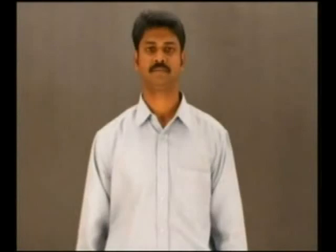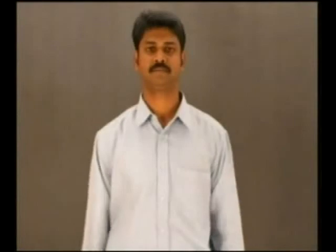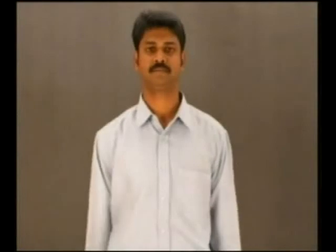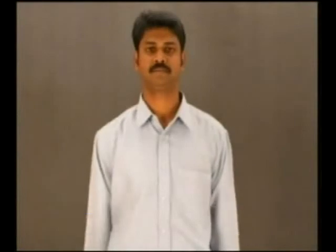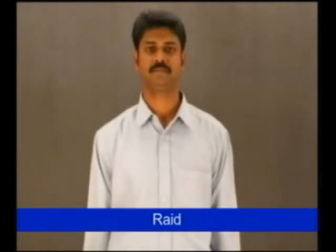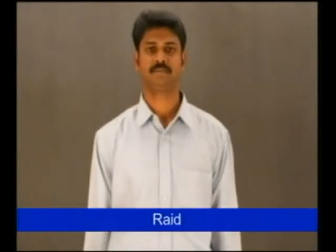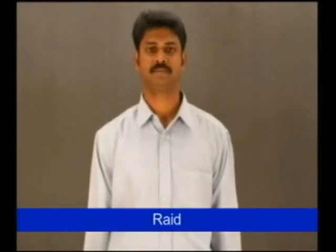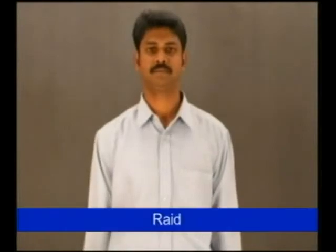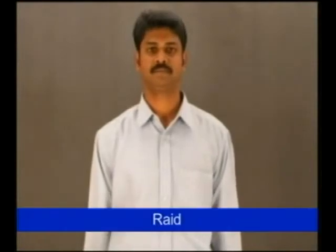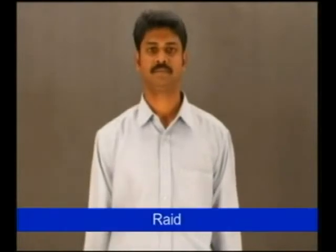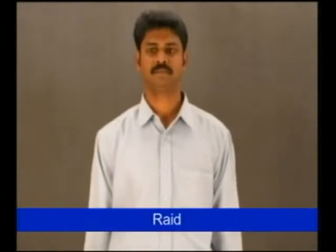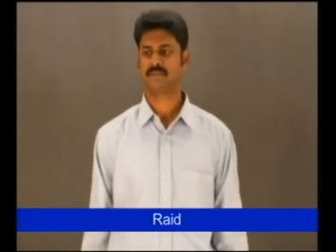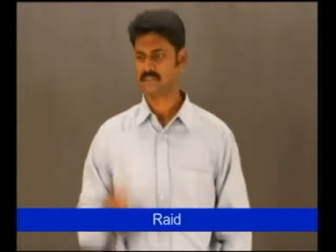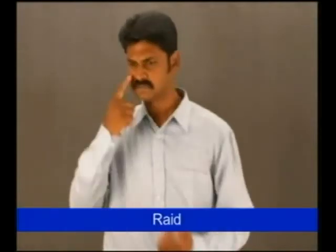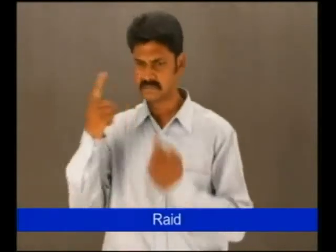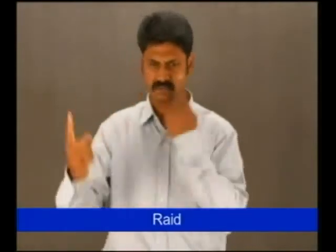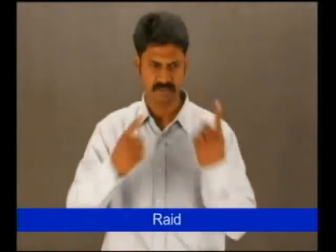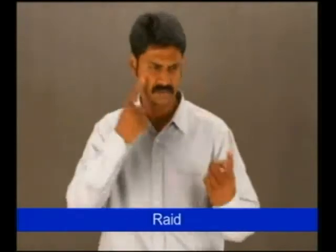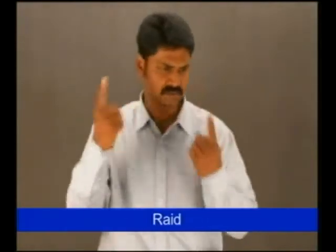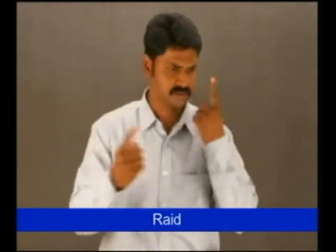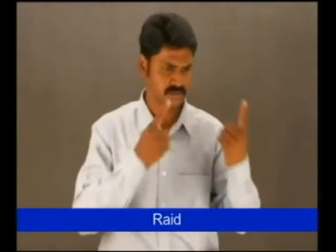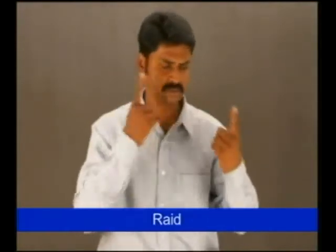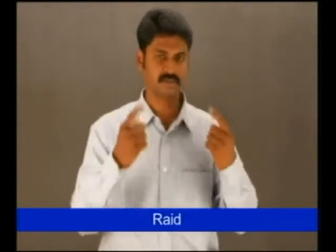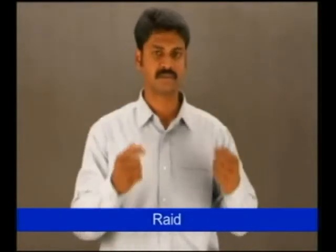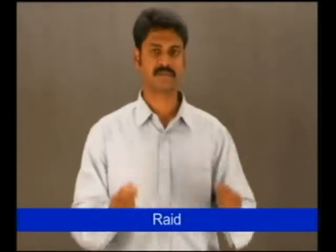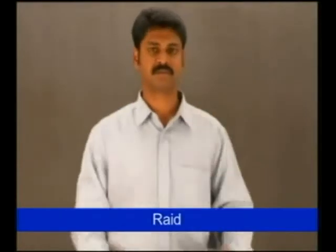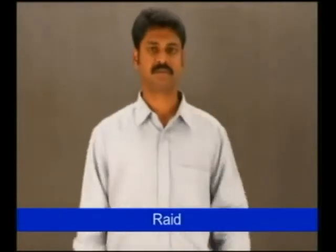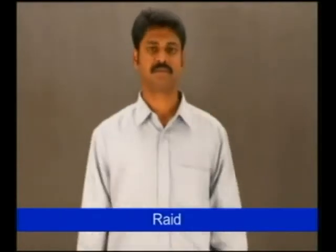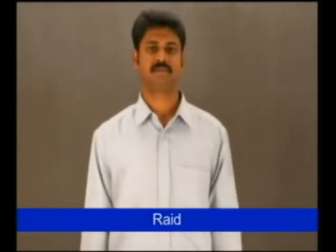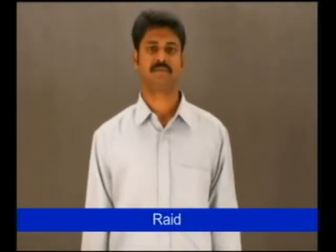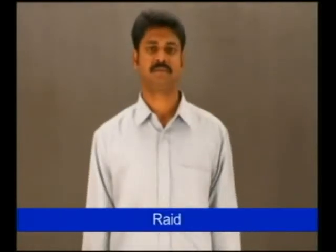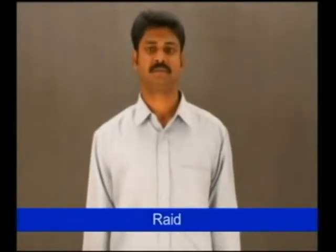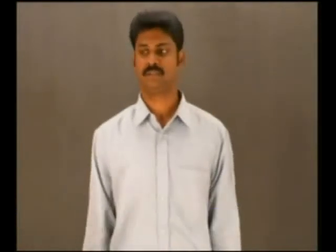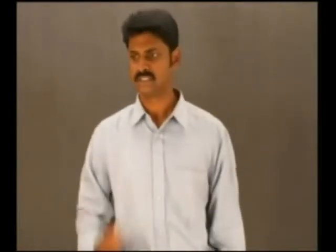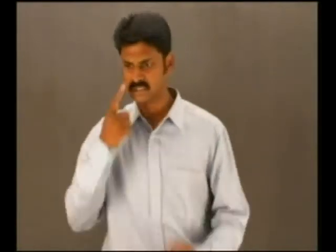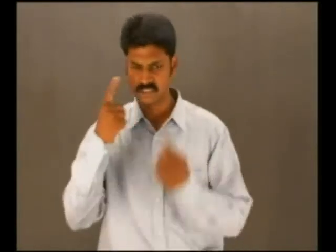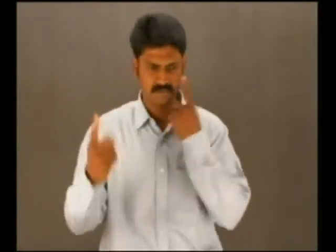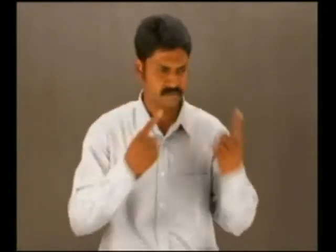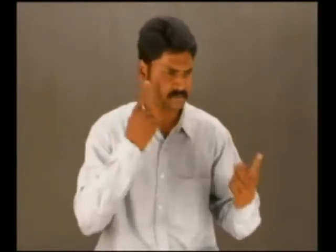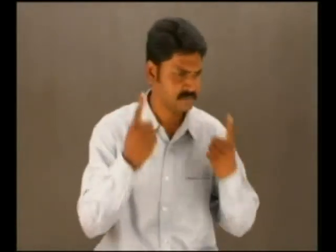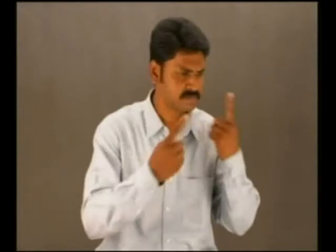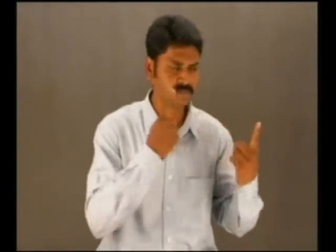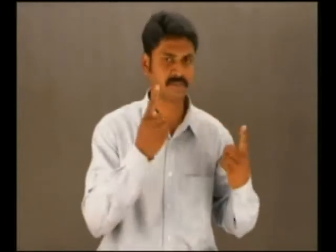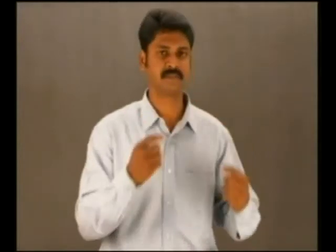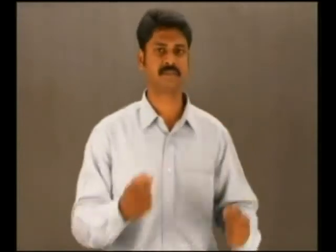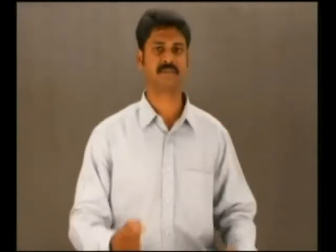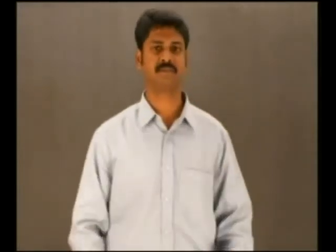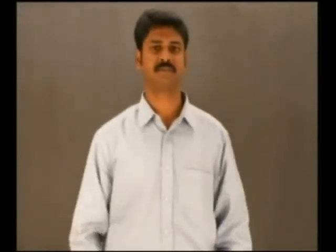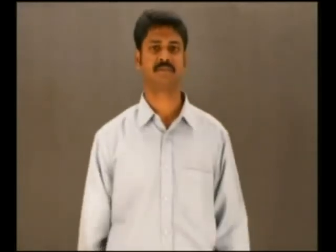Raid